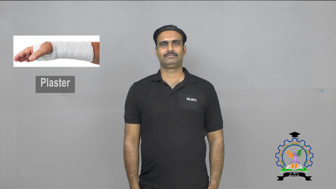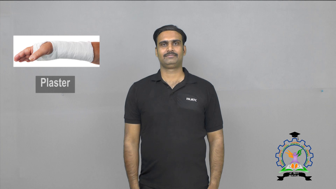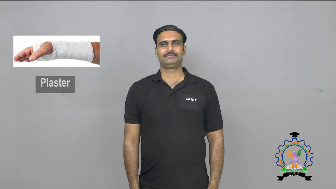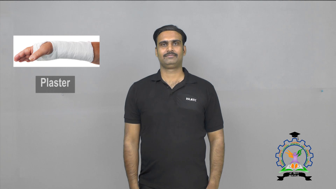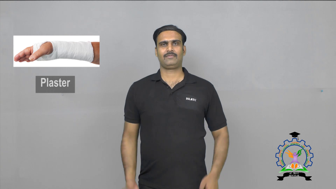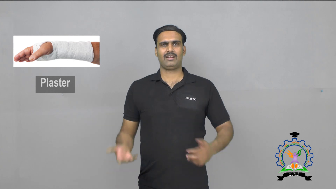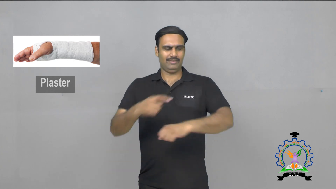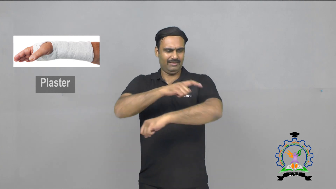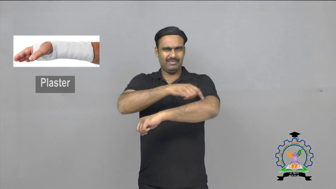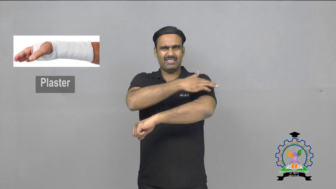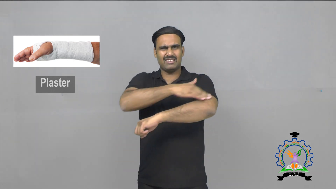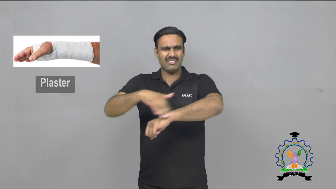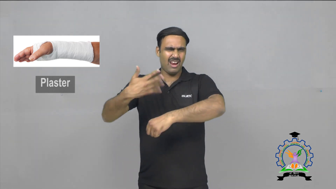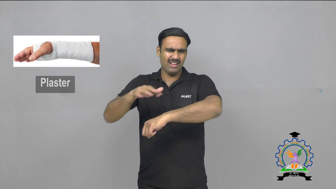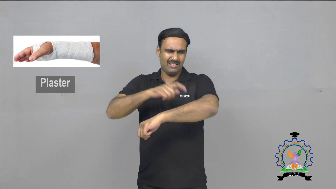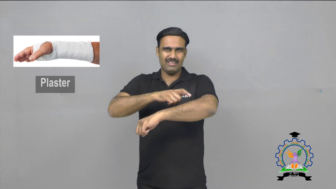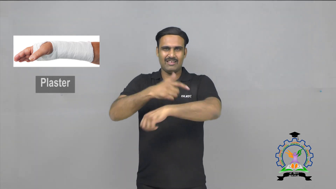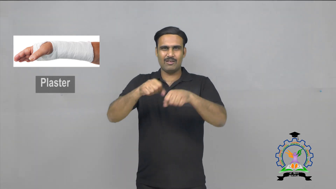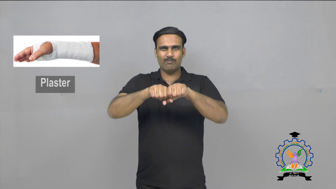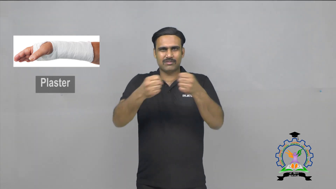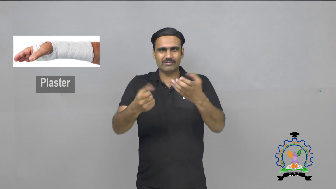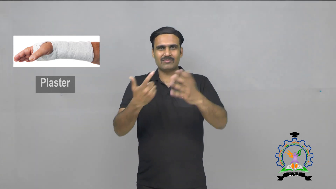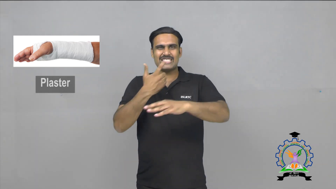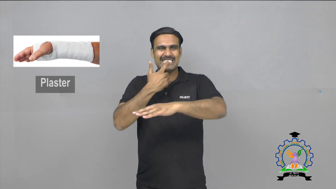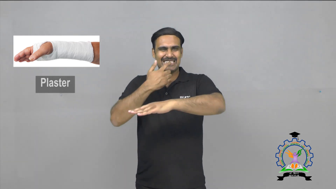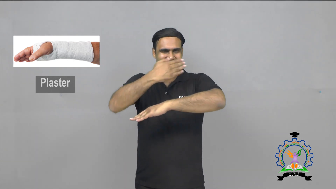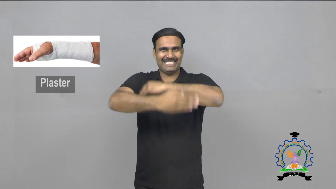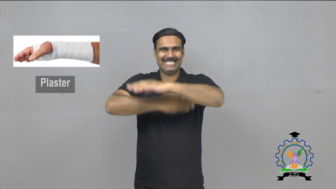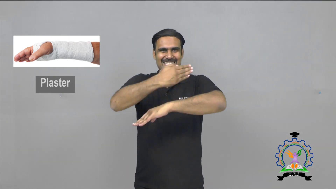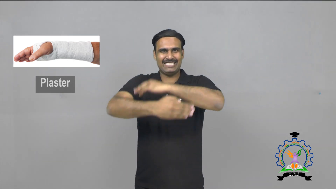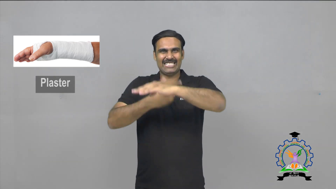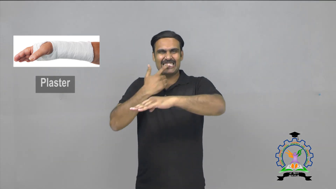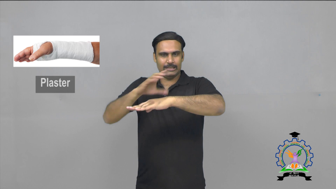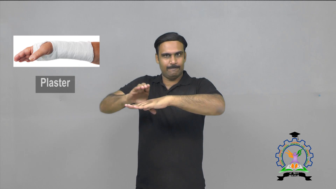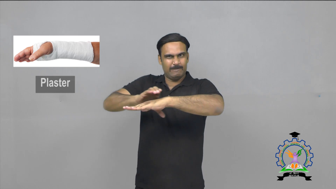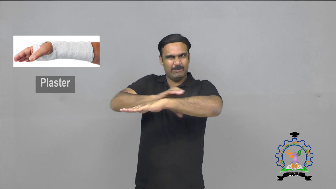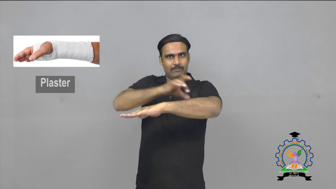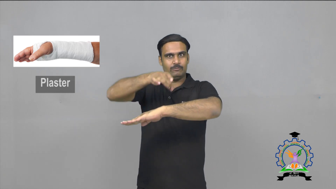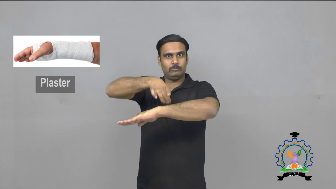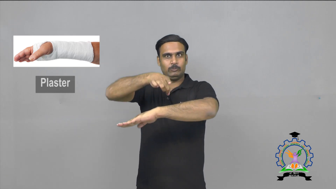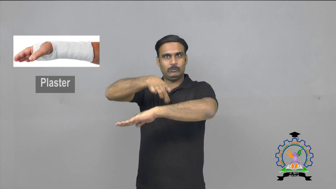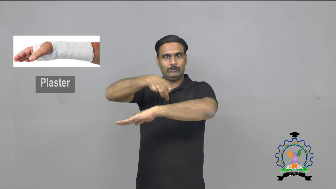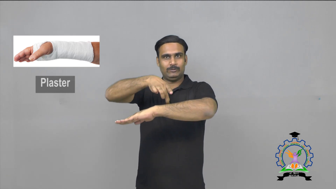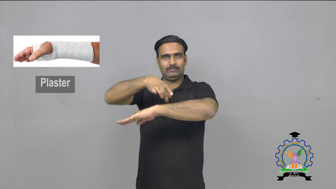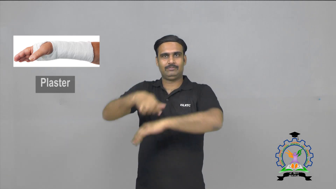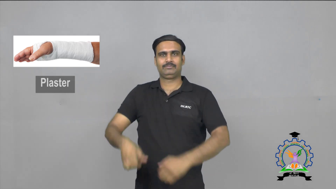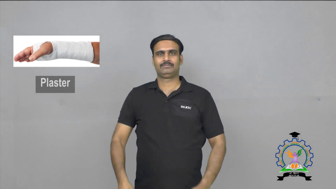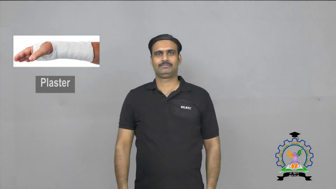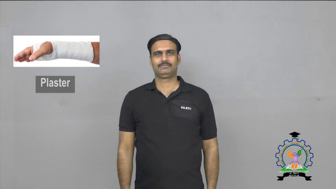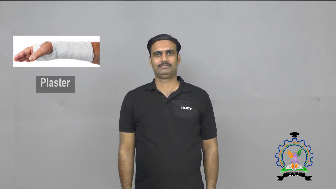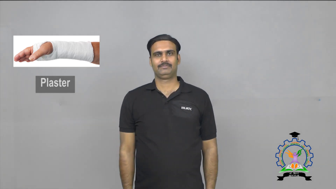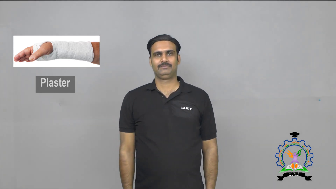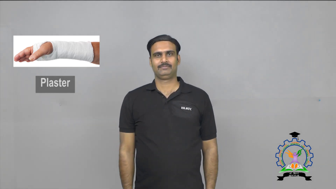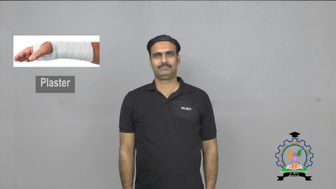Plaster